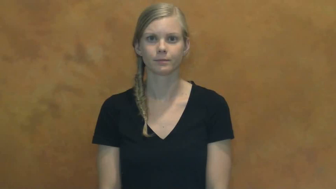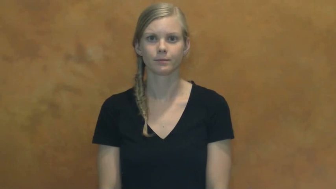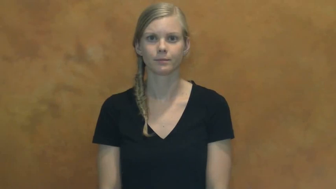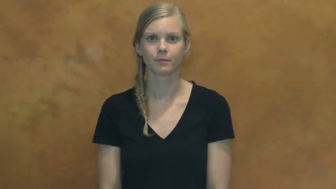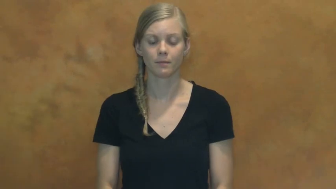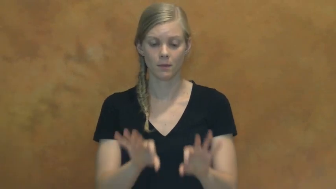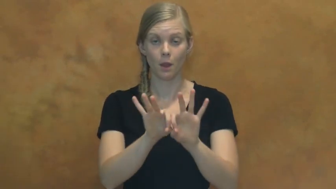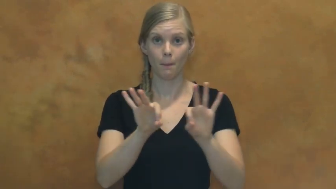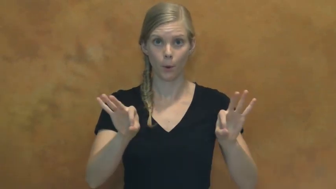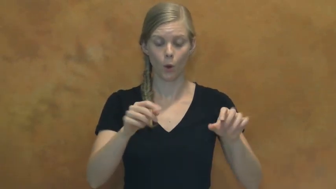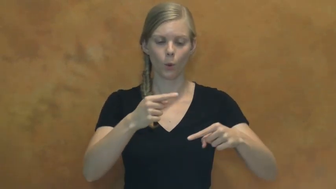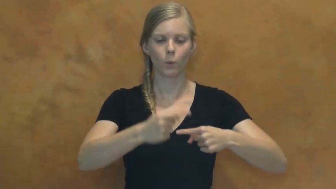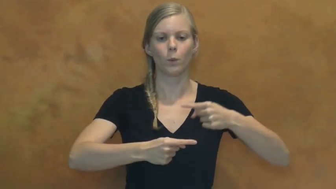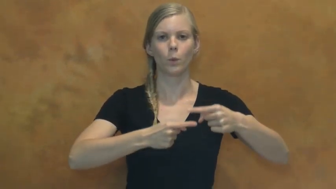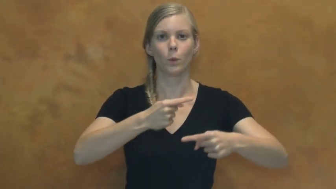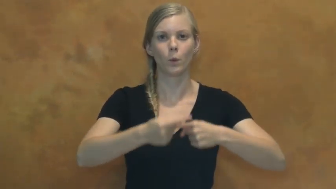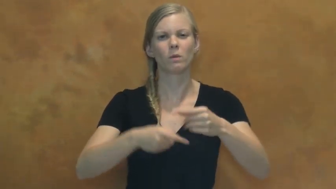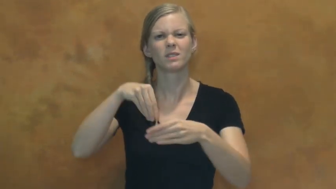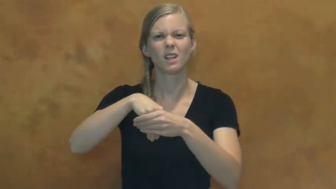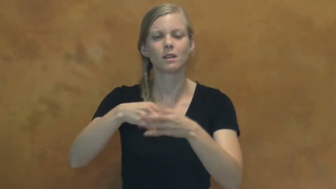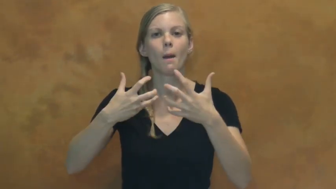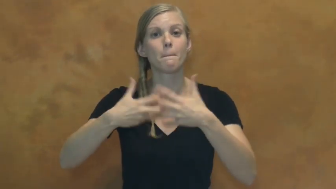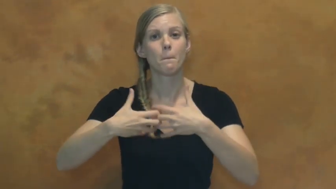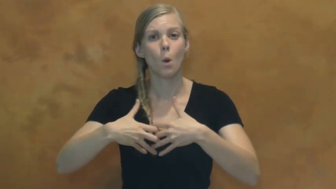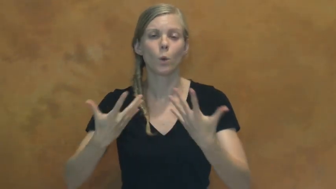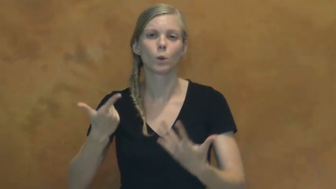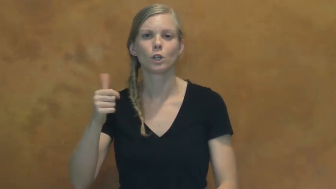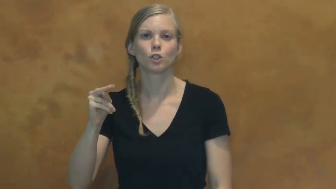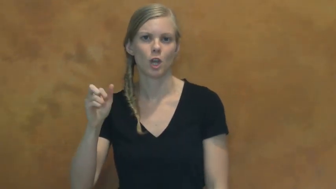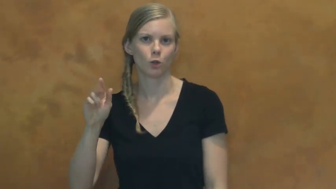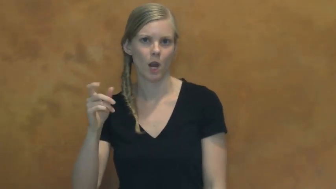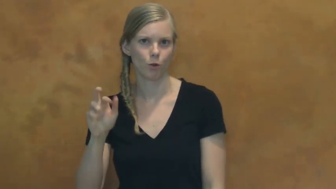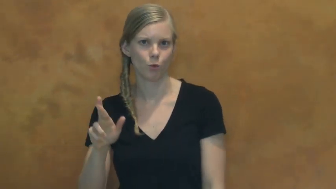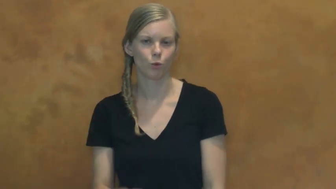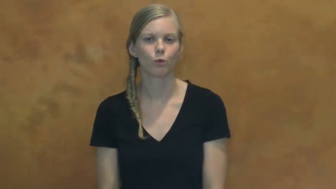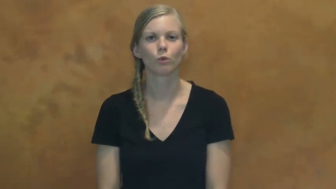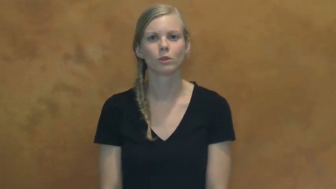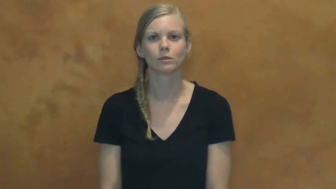rotor